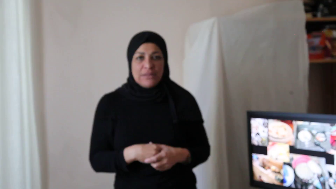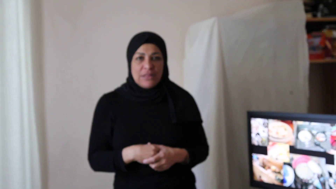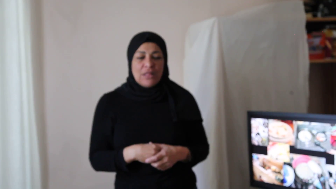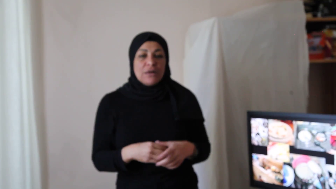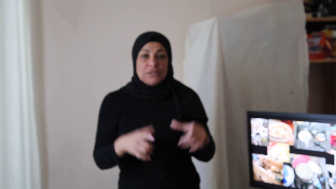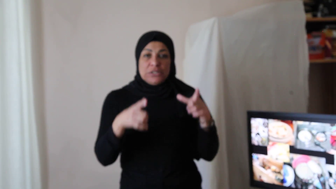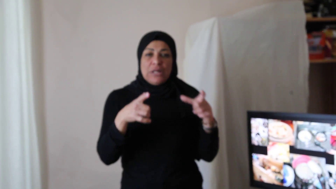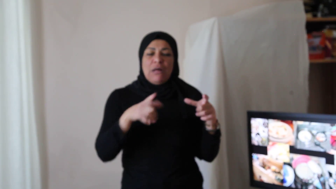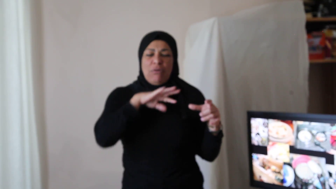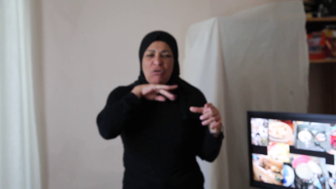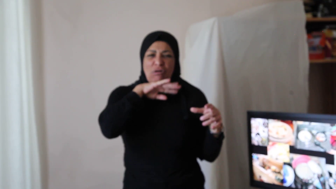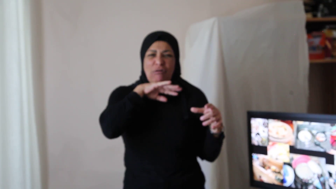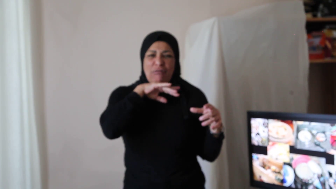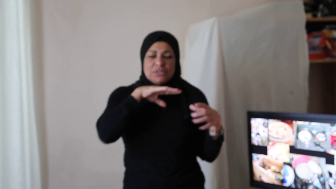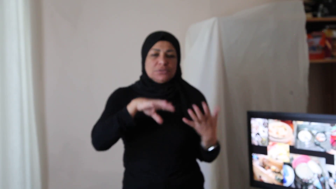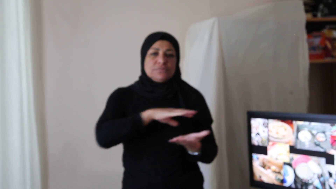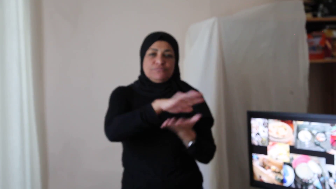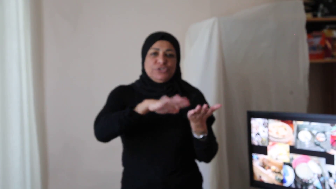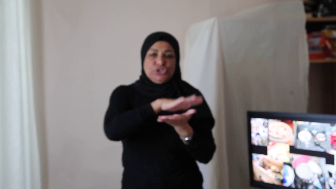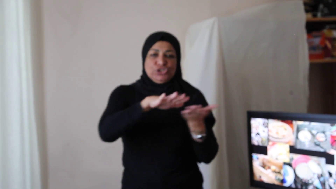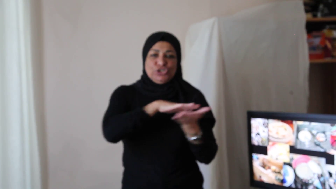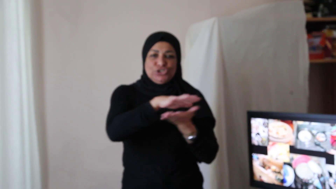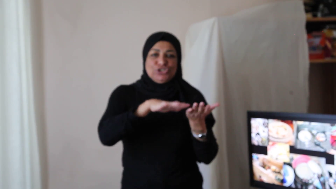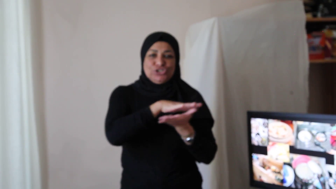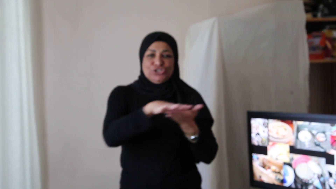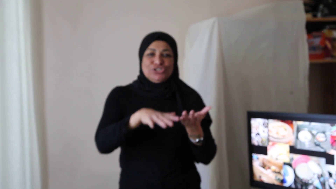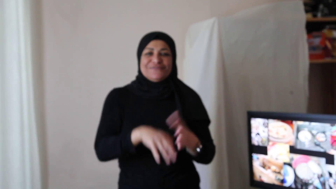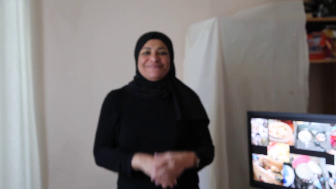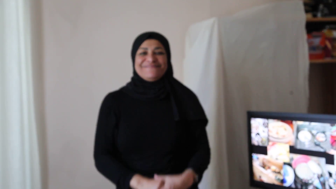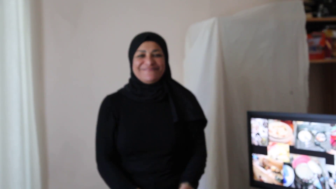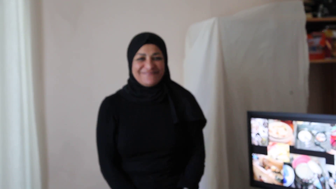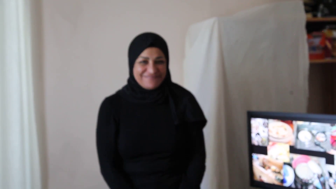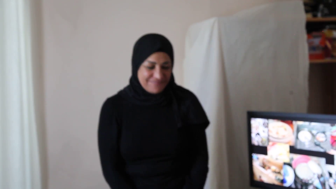dirtydishes